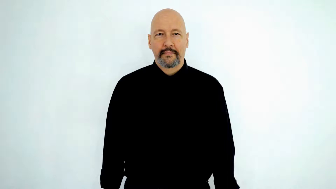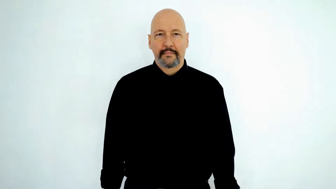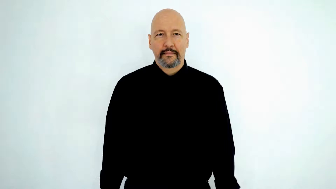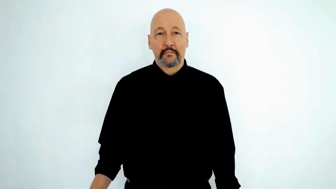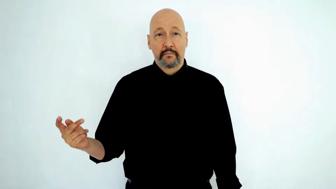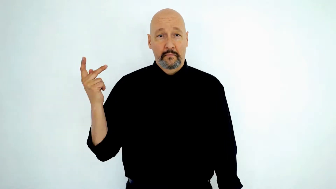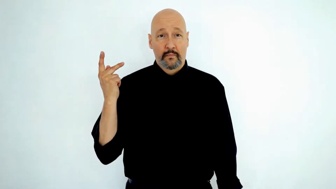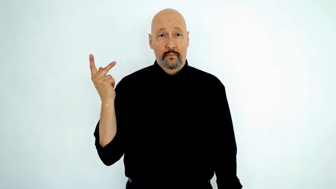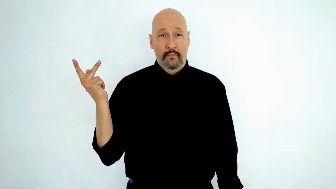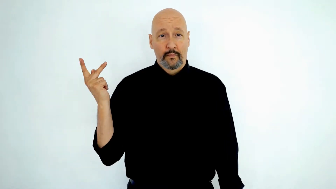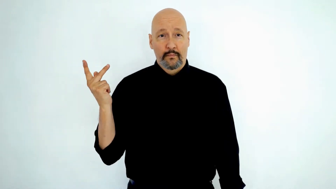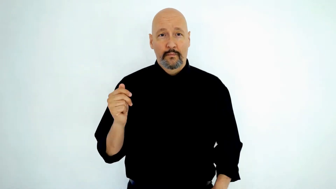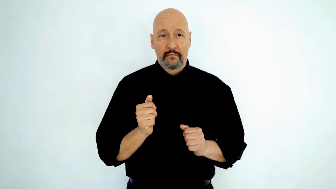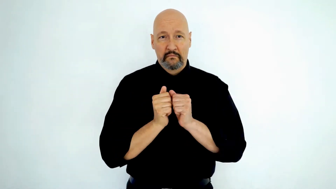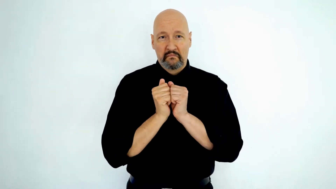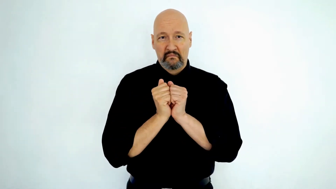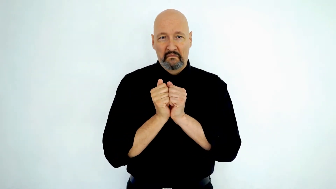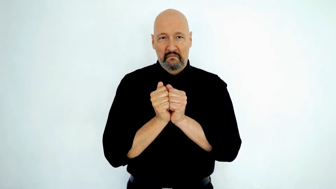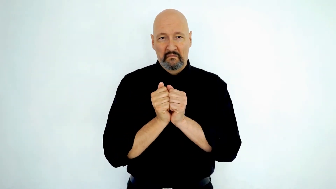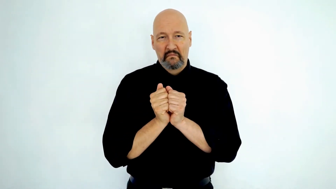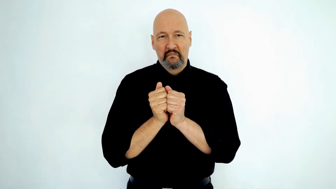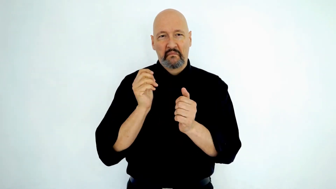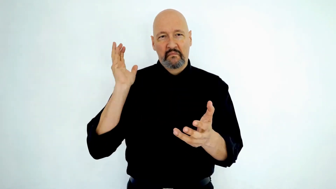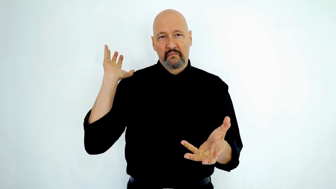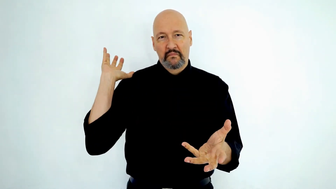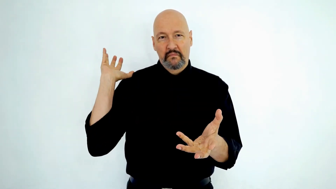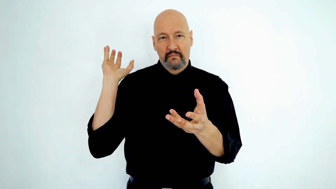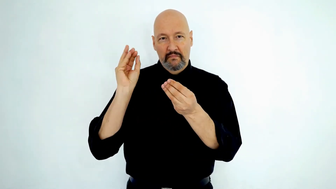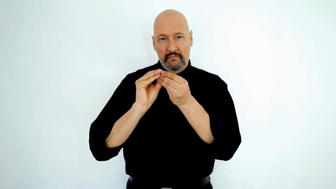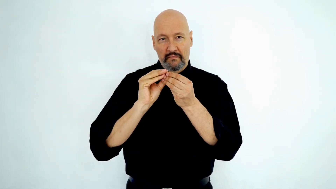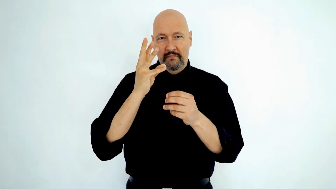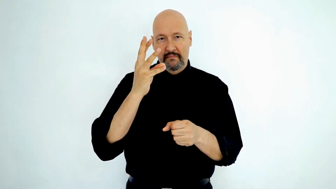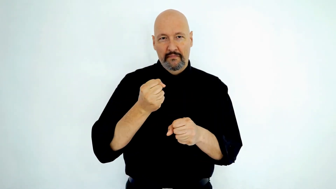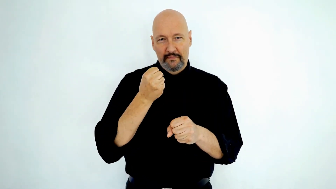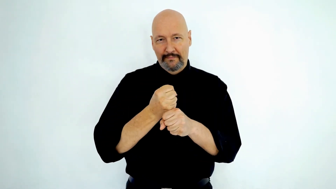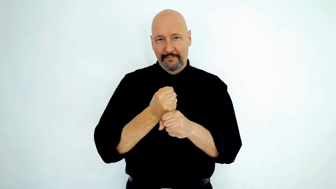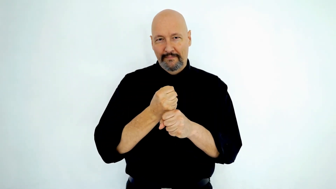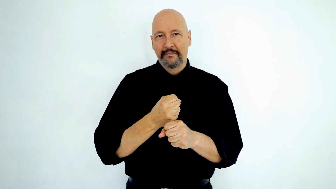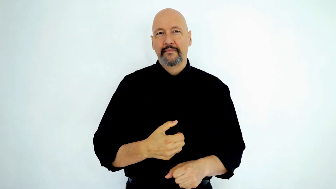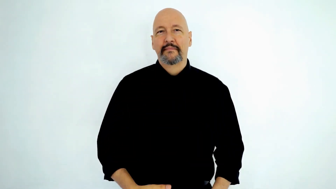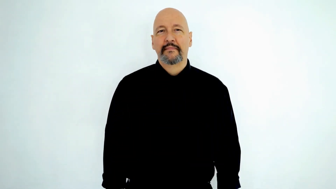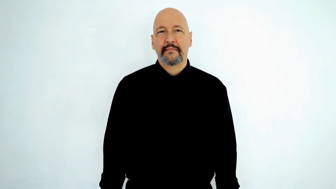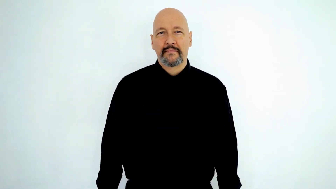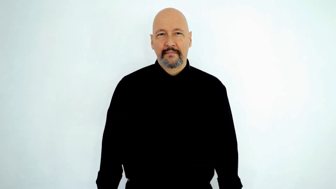WE-2 TOGETHER-relationship ALTOGETHER 6-YEAR (We have been together for 6 years.)